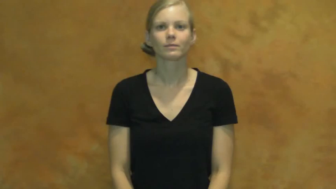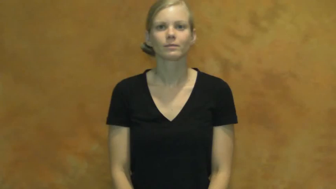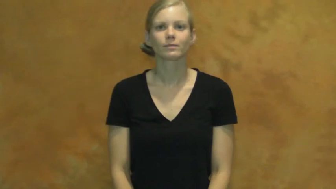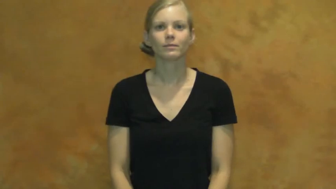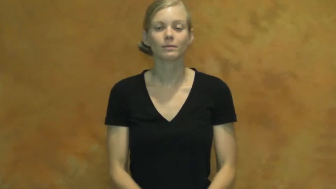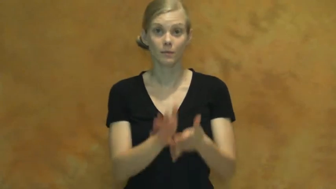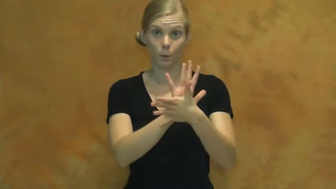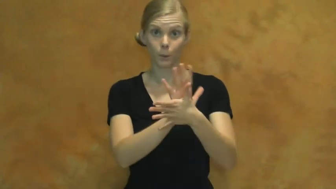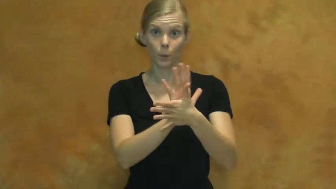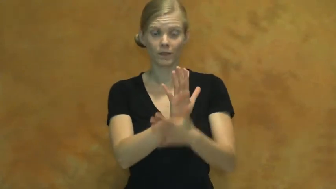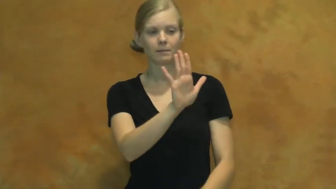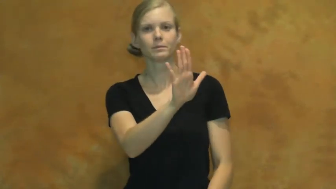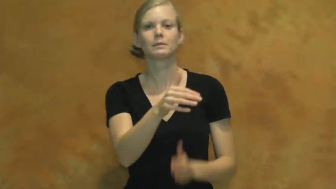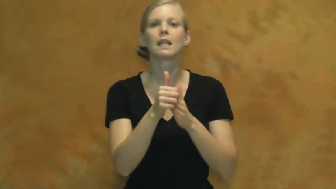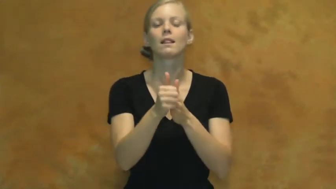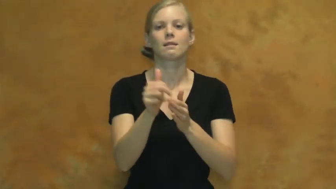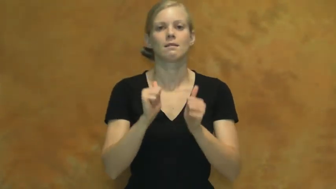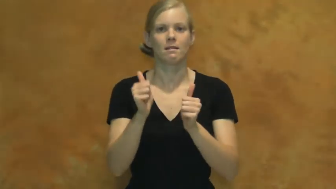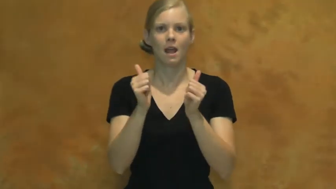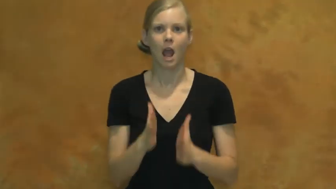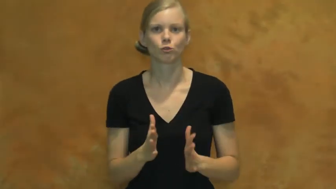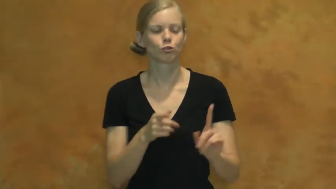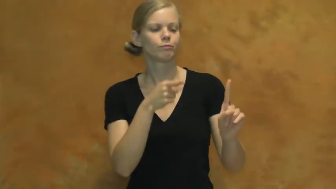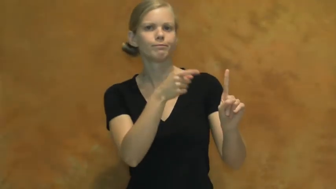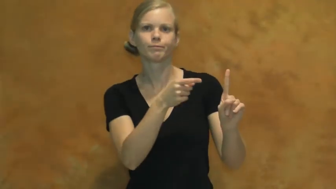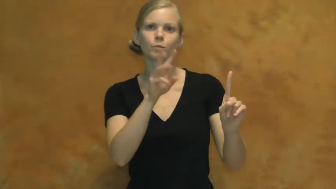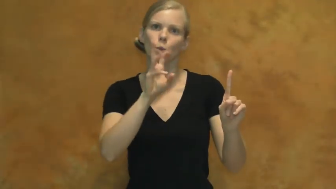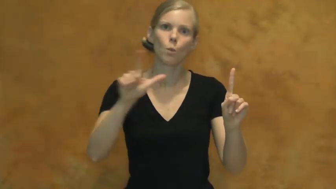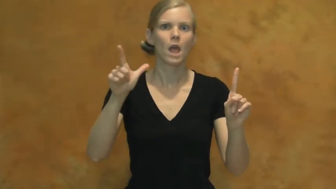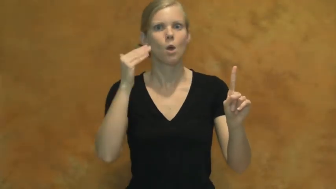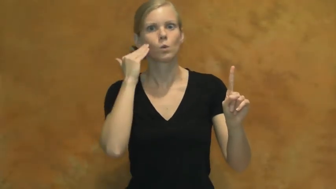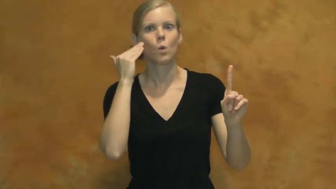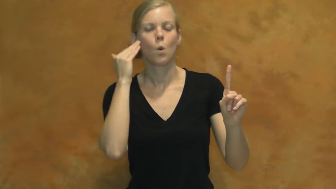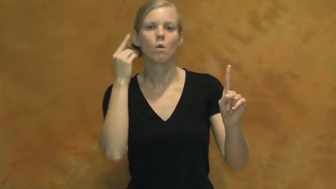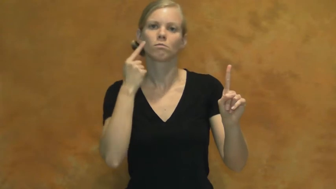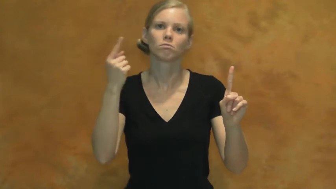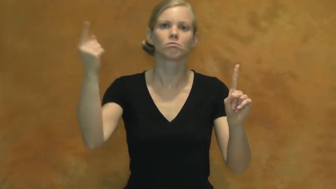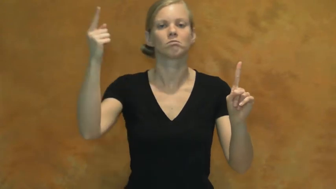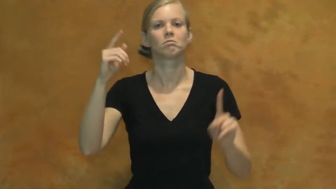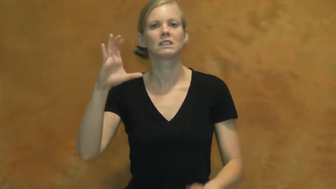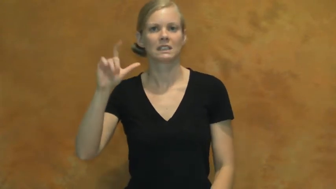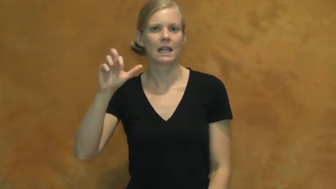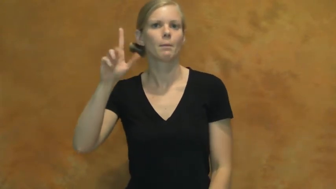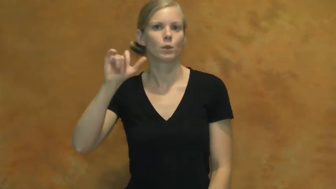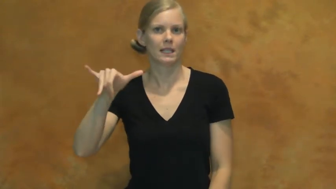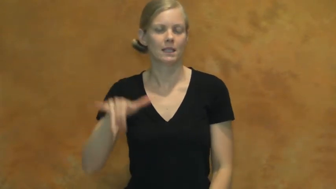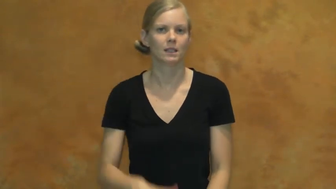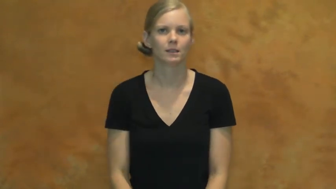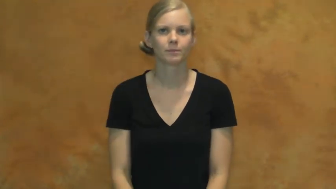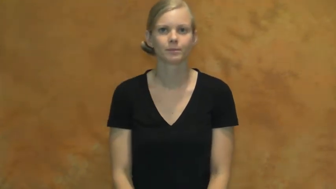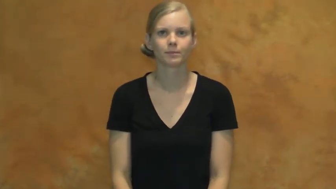movie star